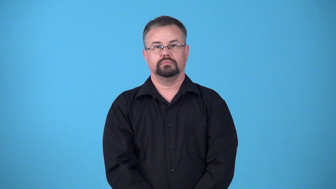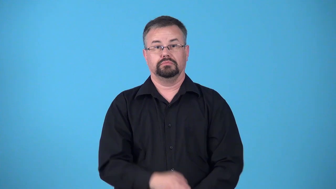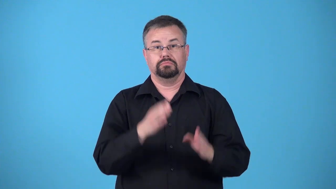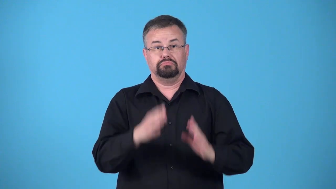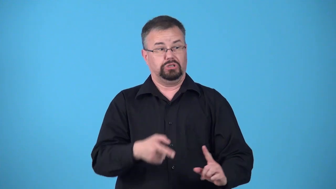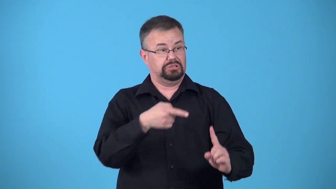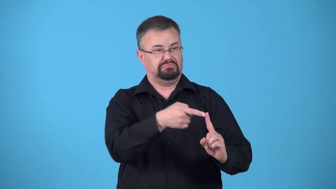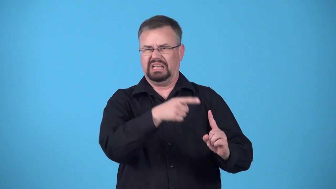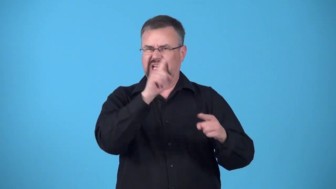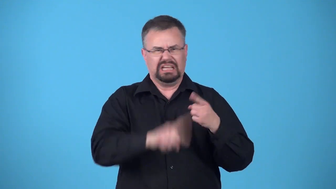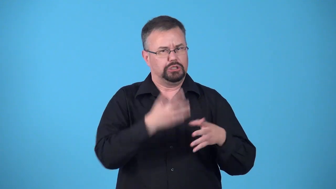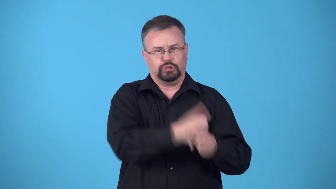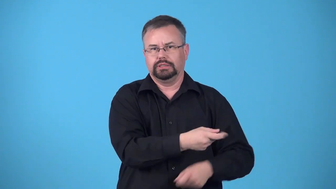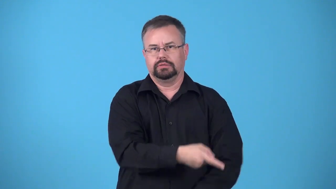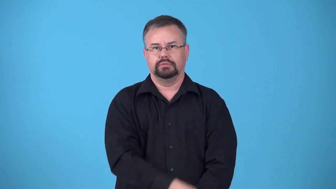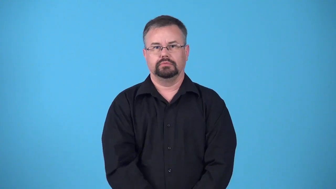lower than a snake's belly, lower than a snake's belly in a wagon rut